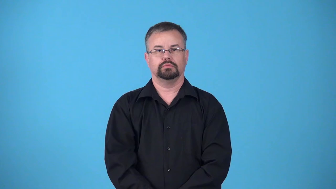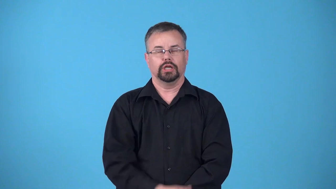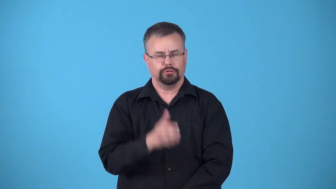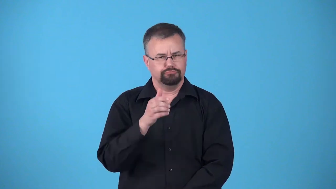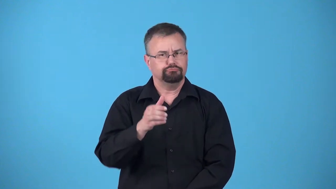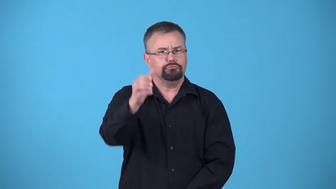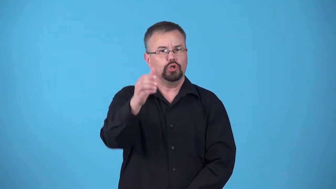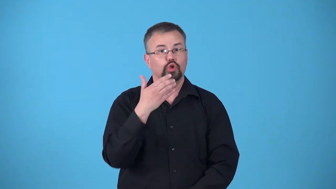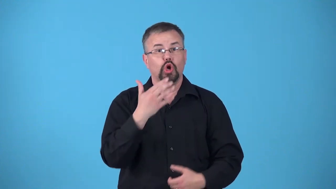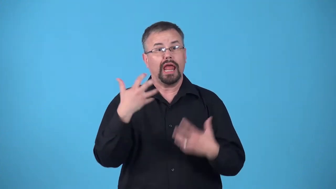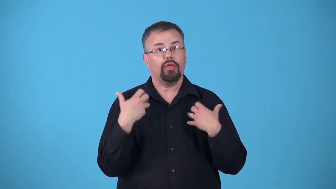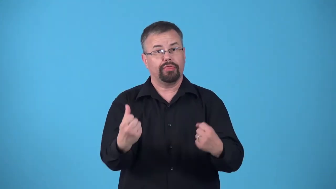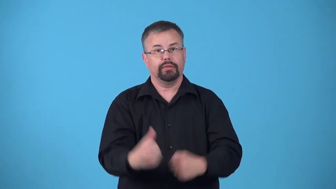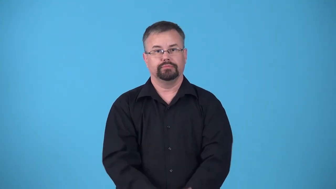here's mud in your eye